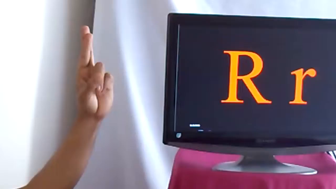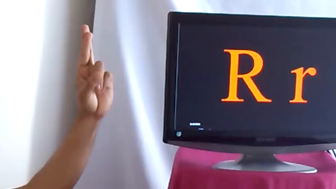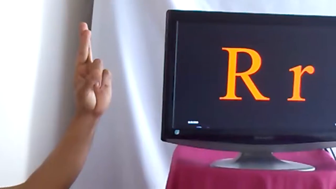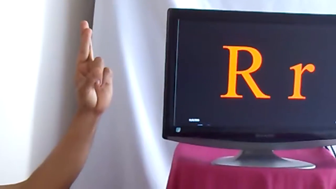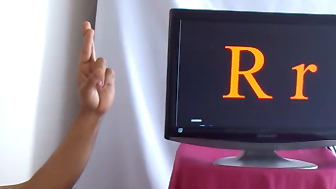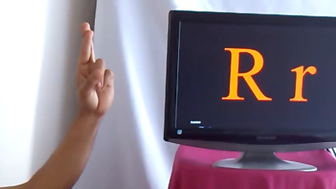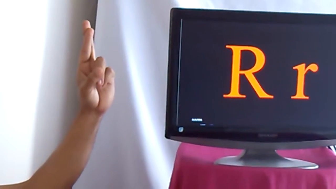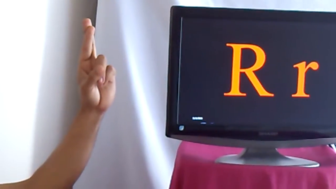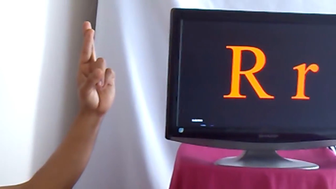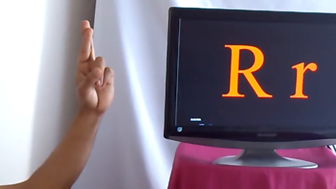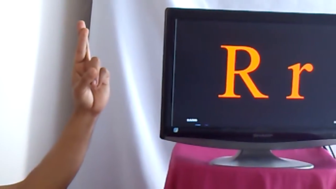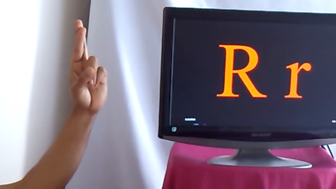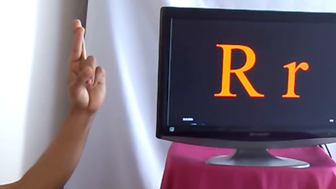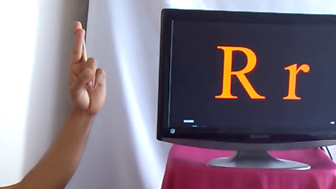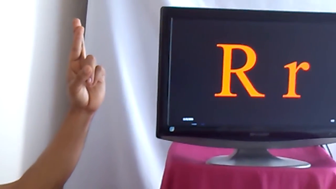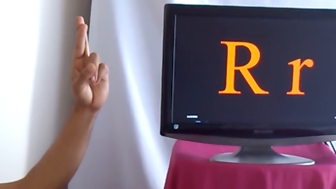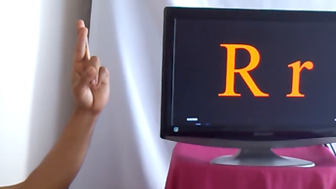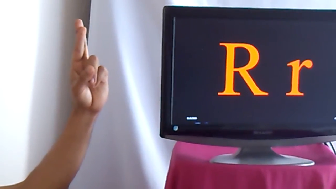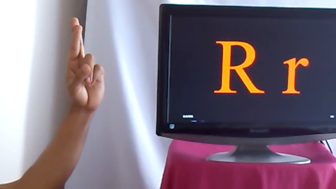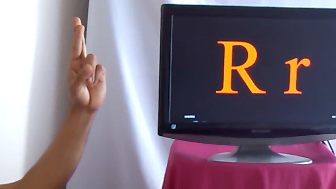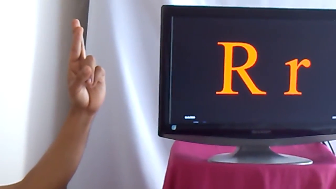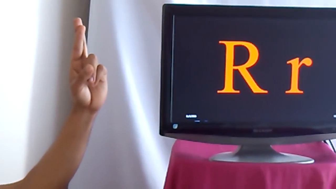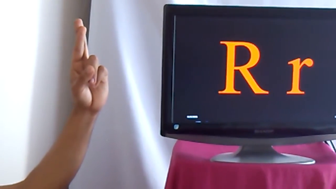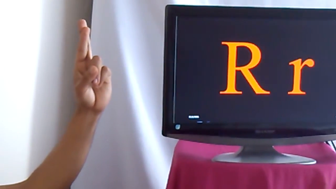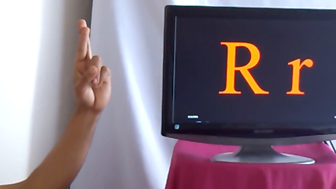alphabetr